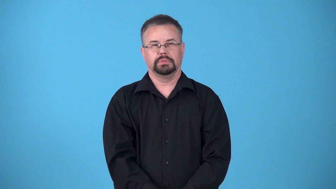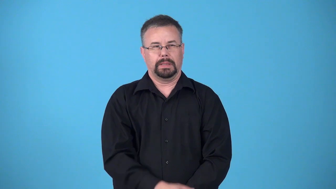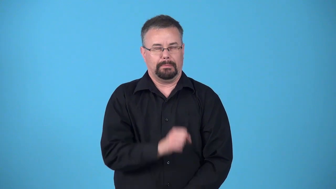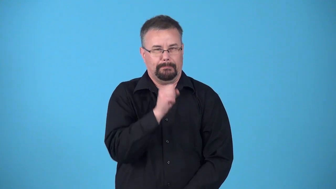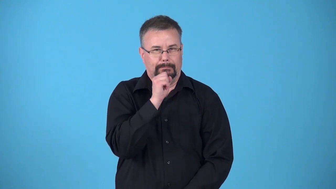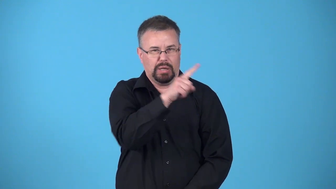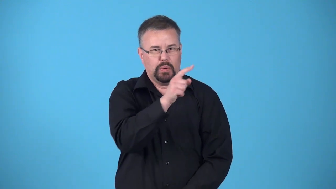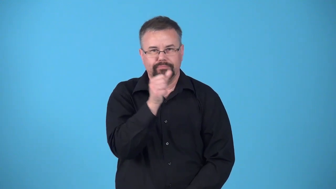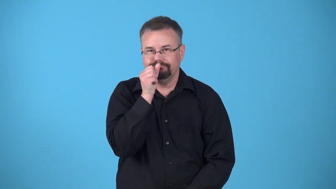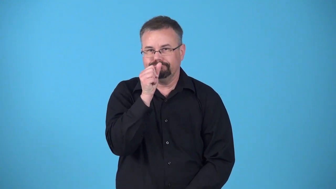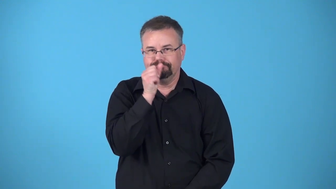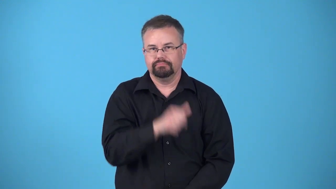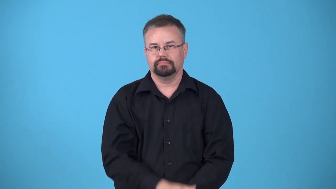let the cat out of the bag